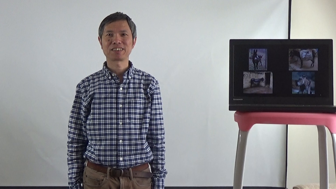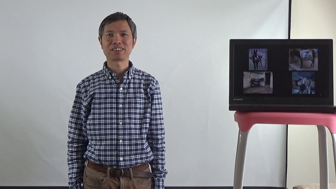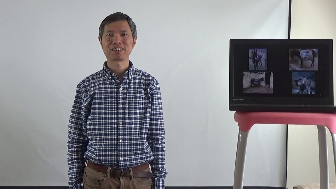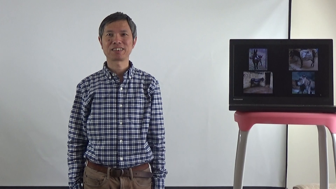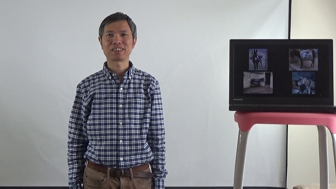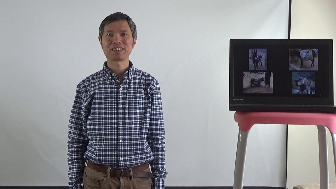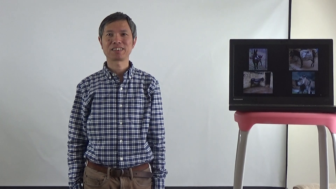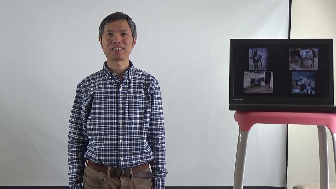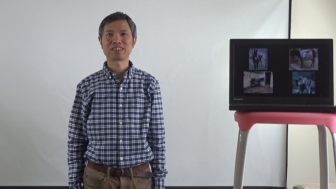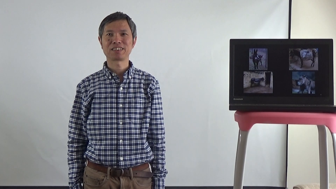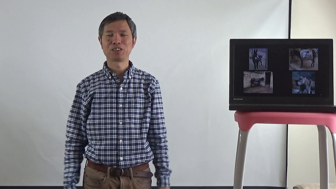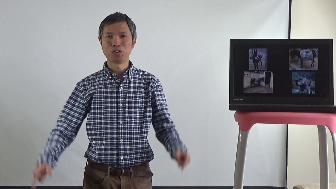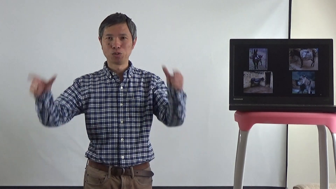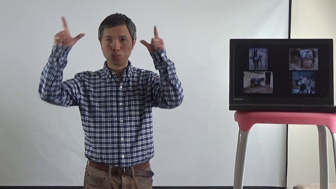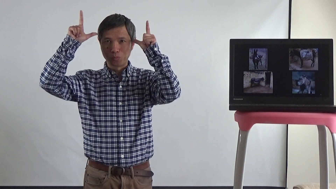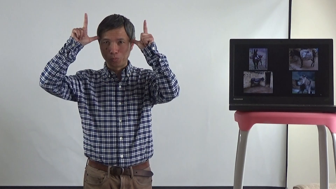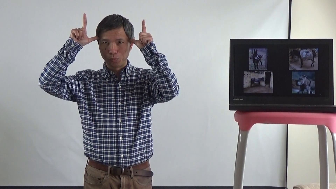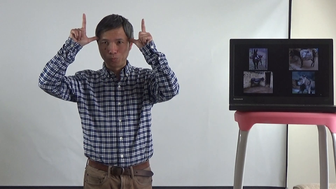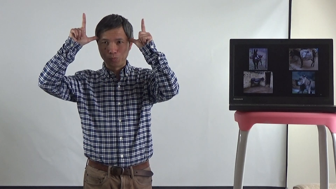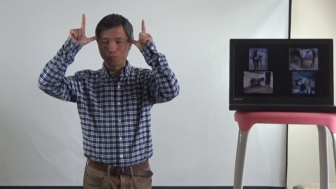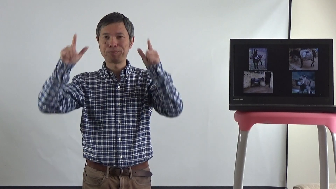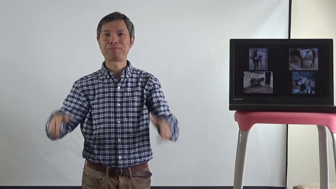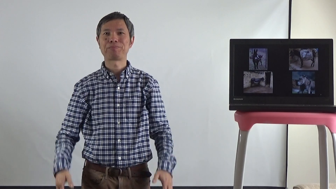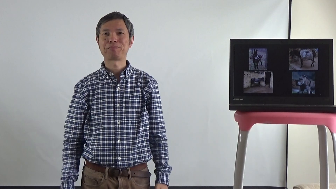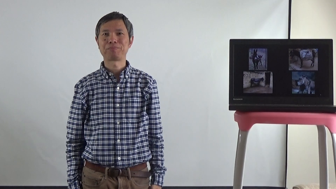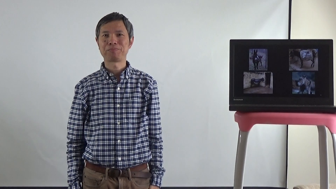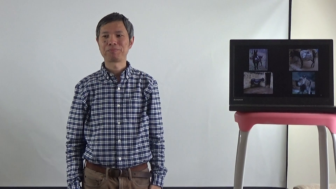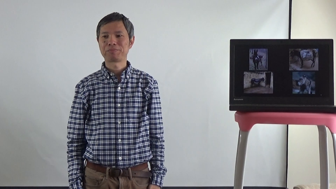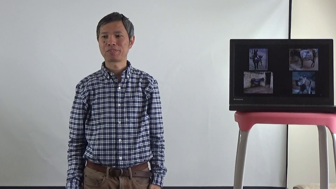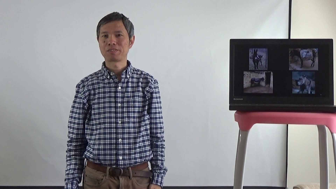donkey